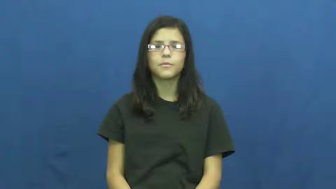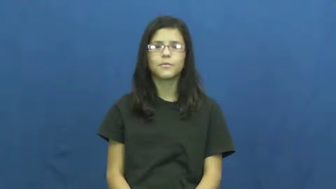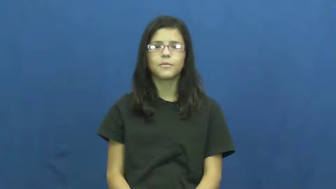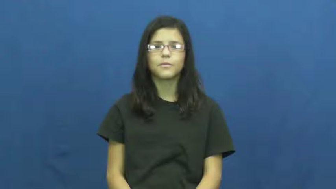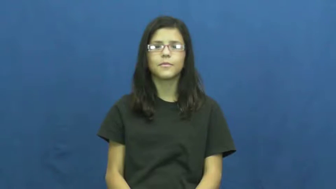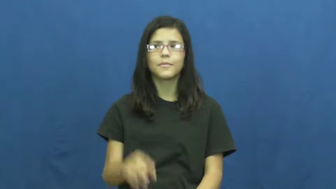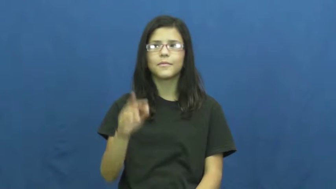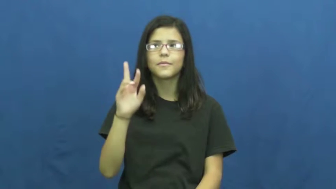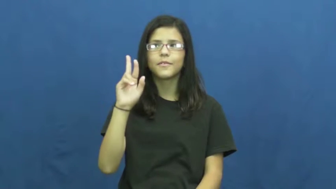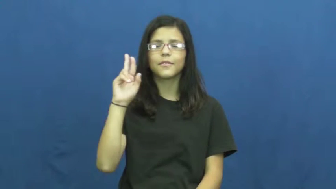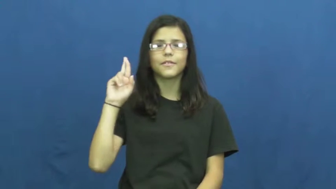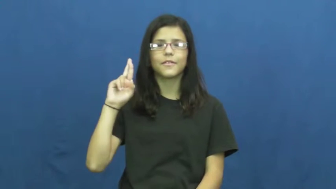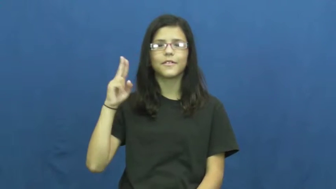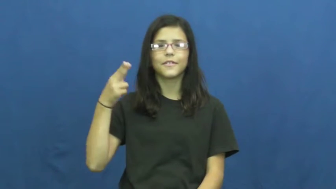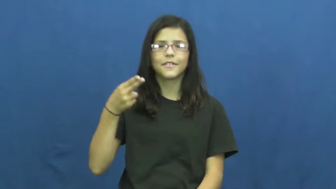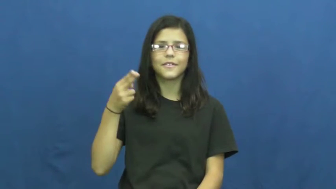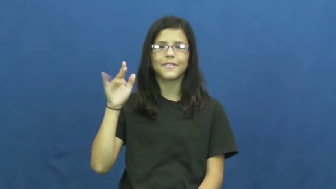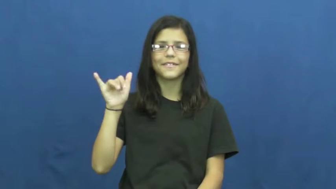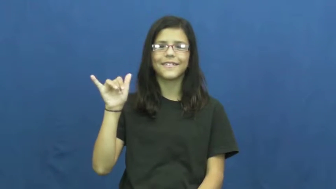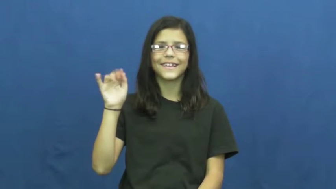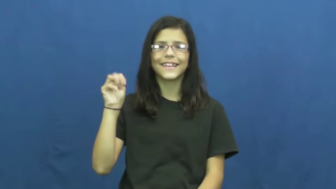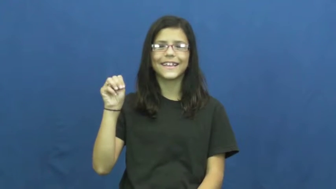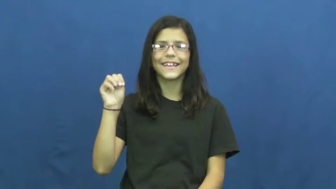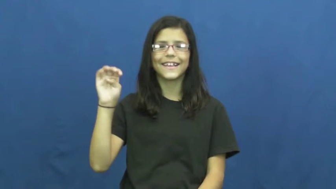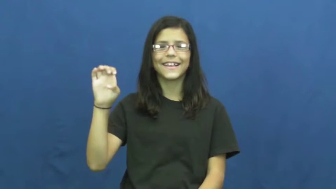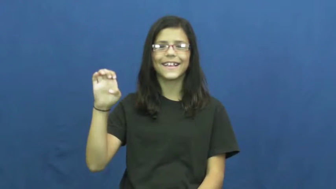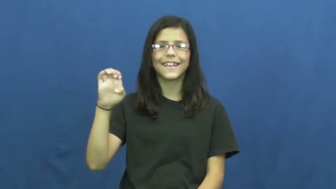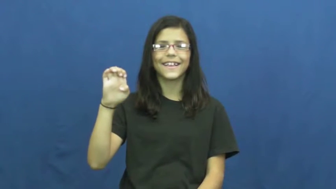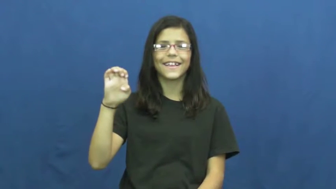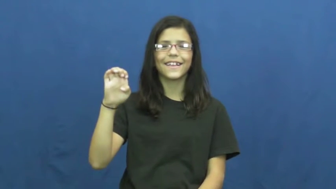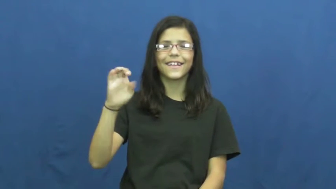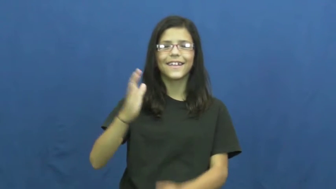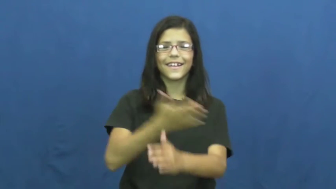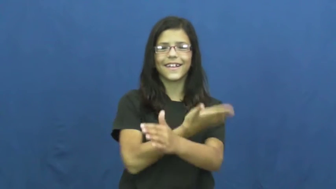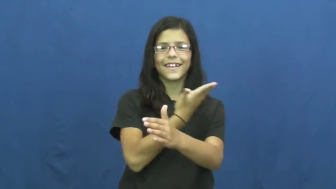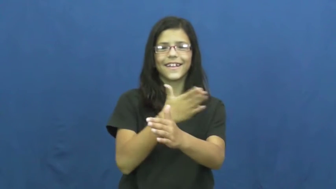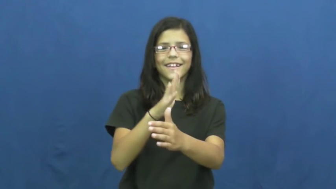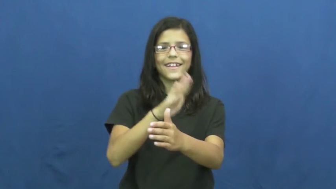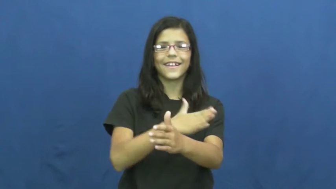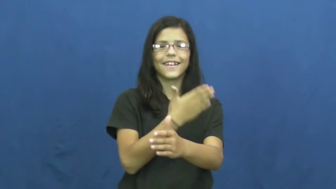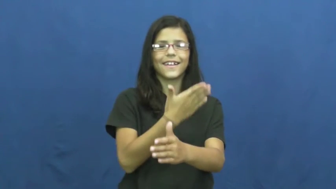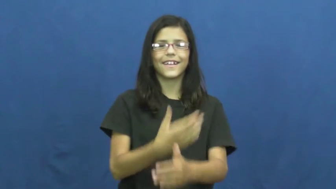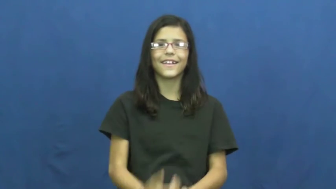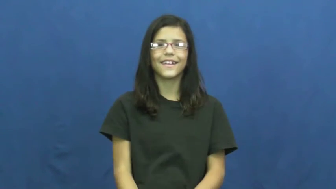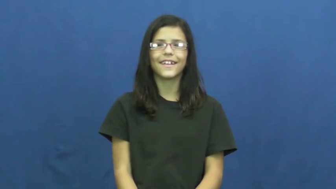rhyme